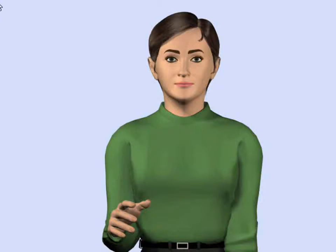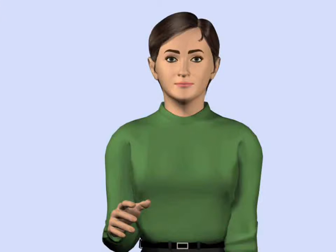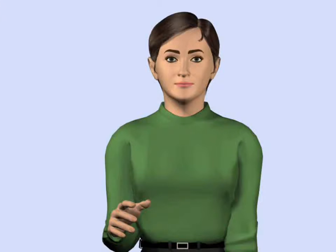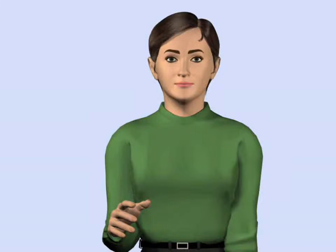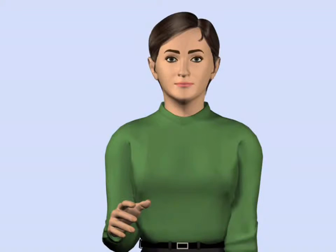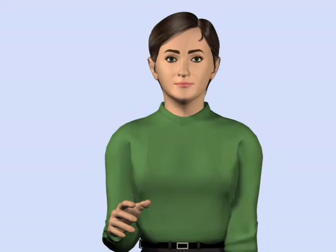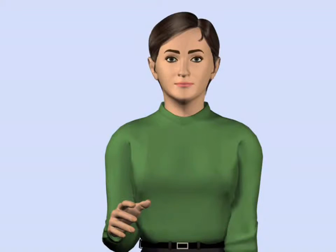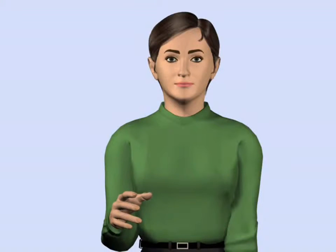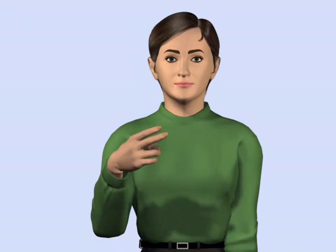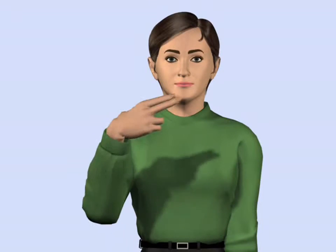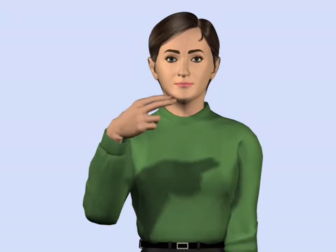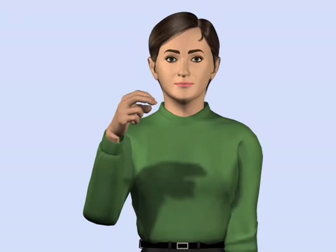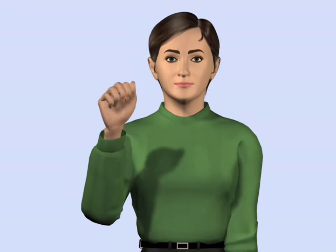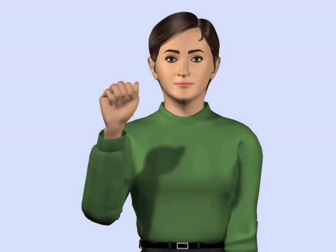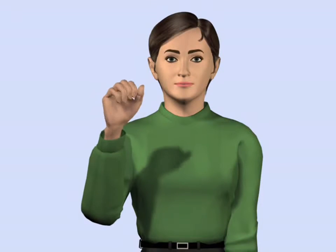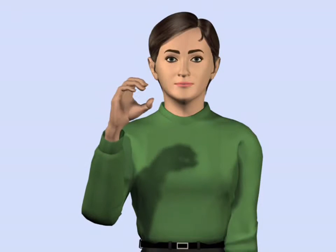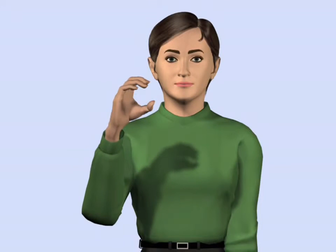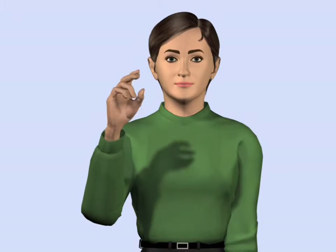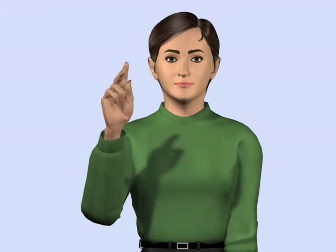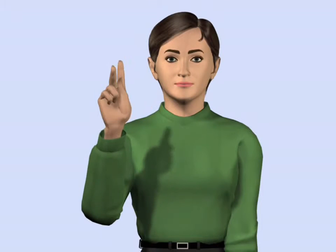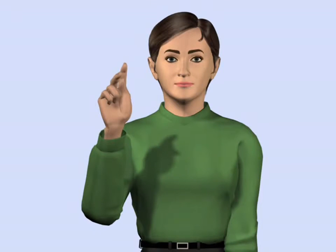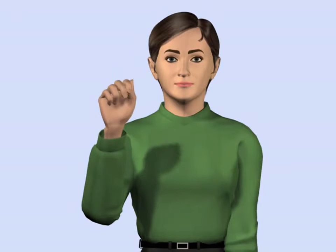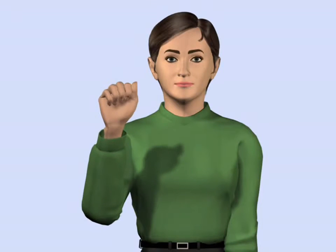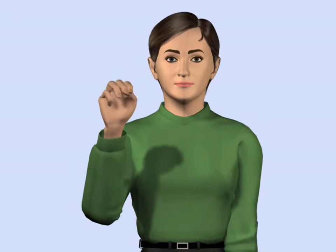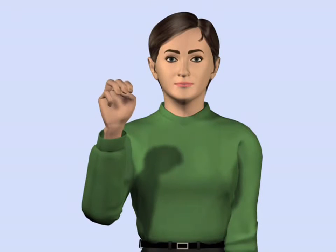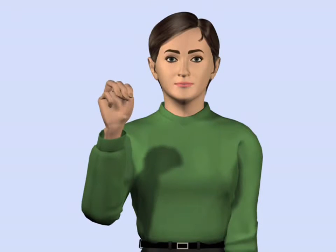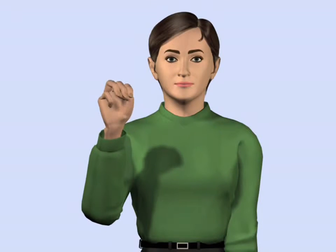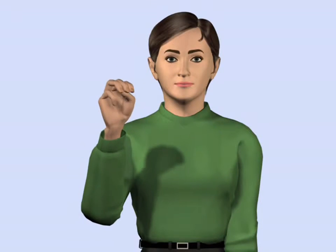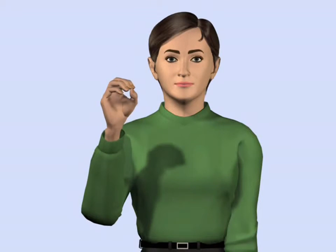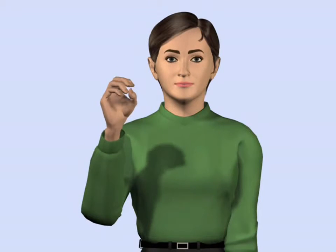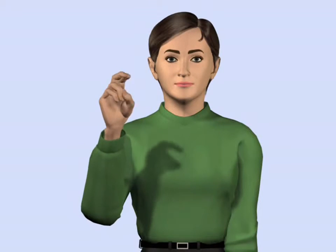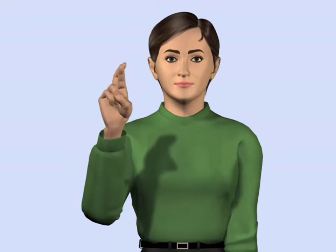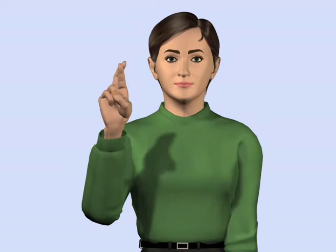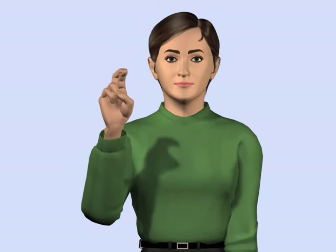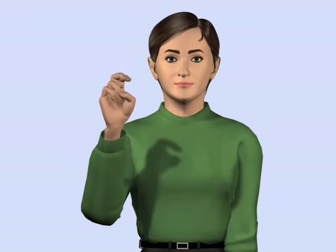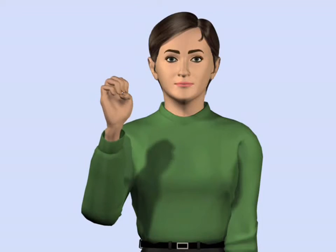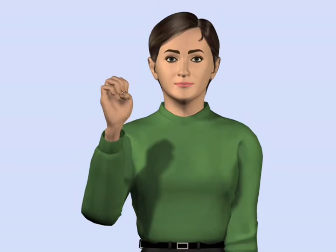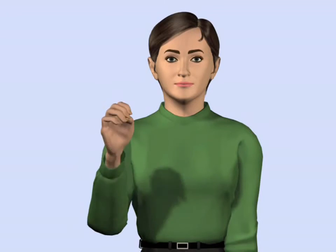hackamore